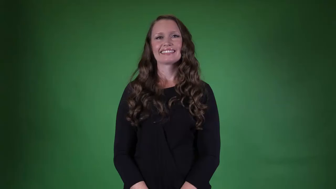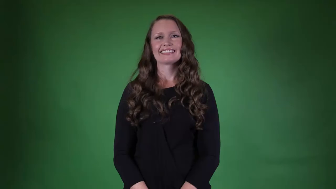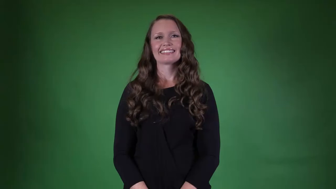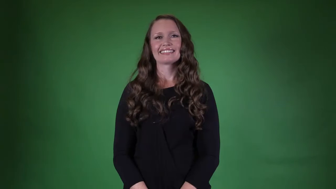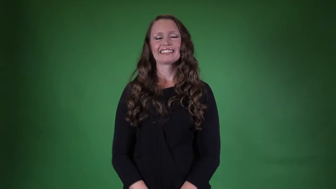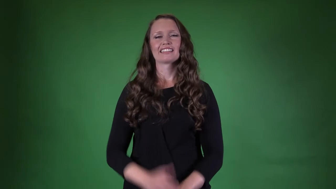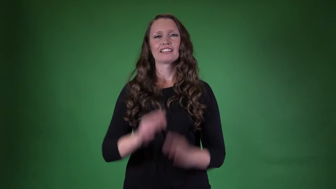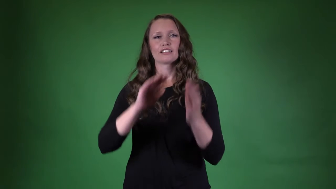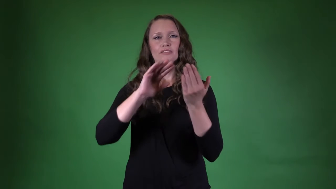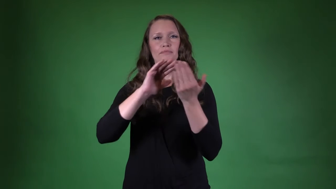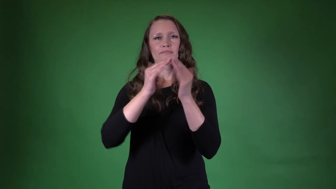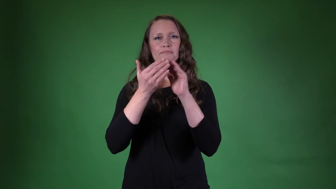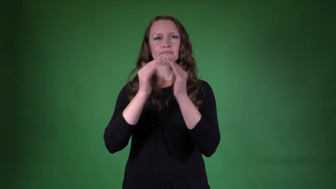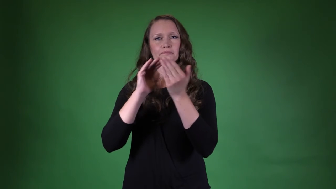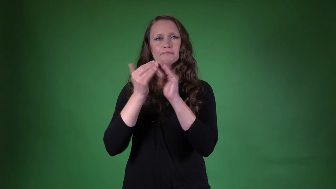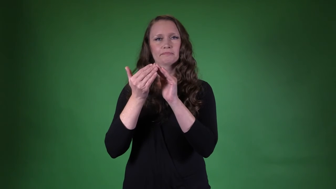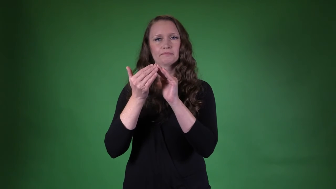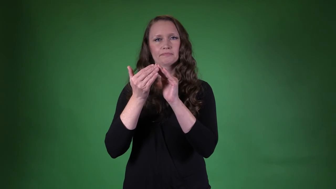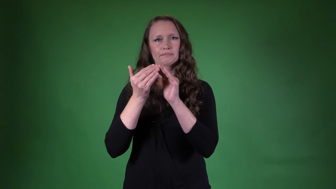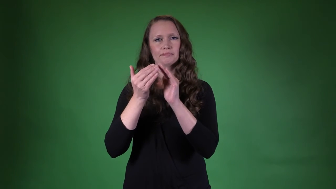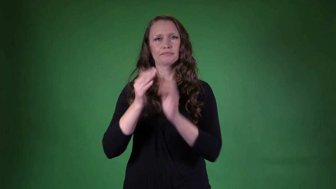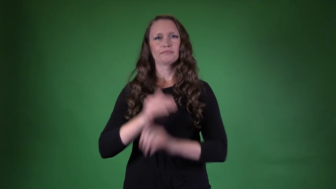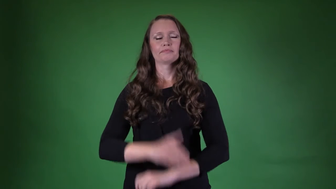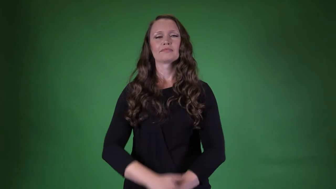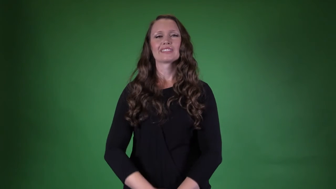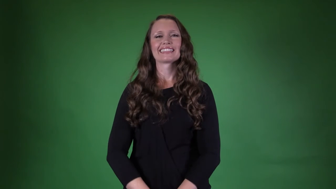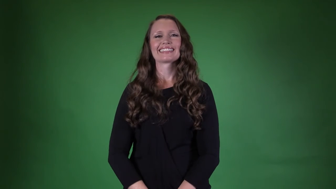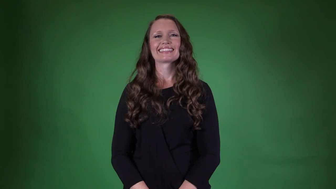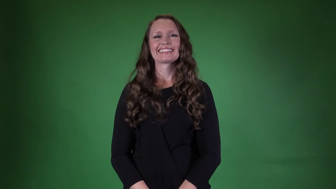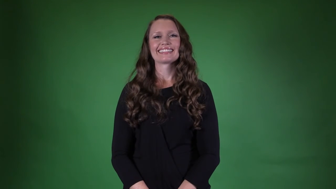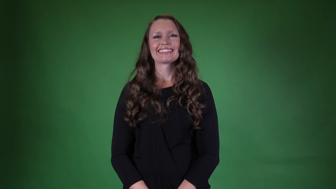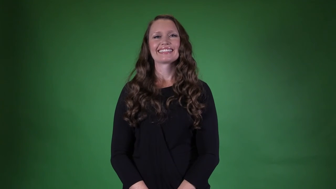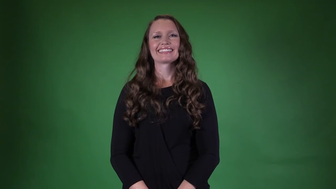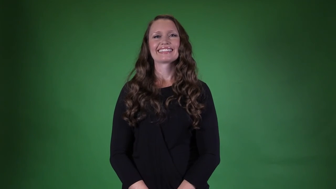City